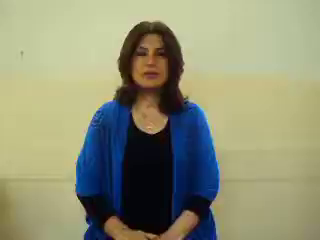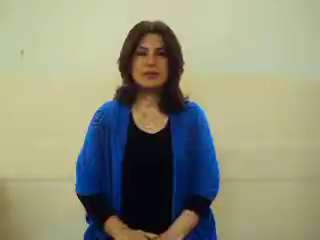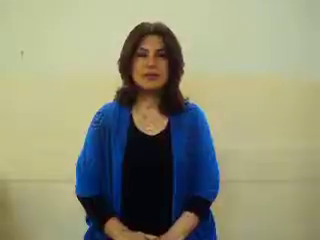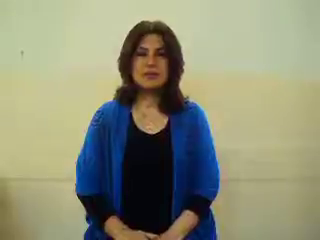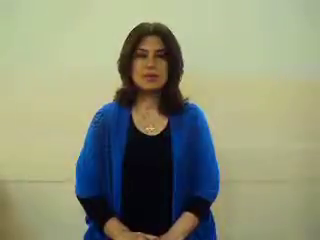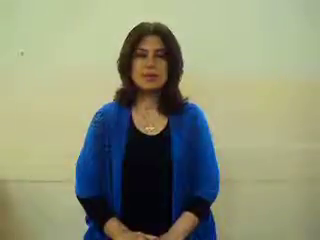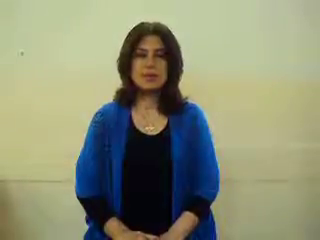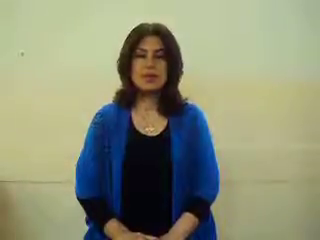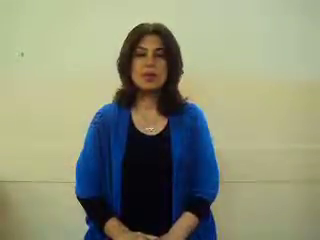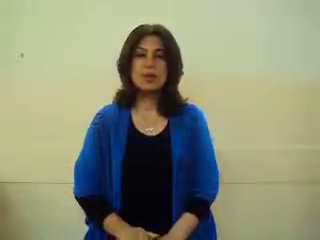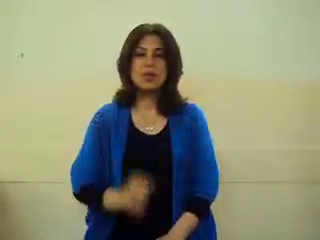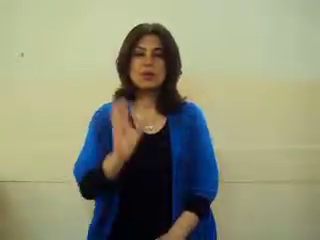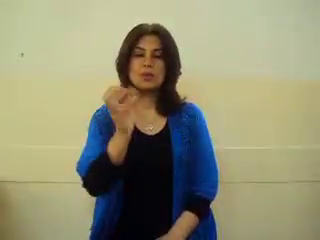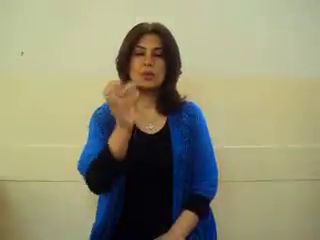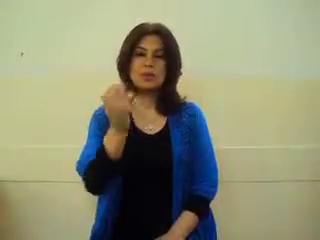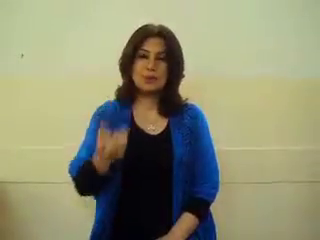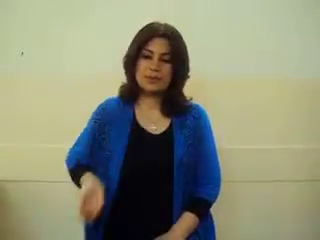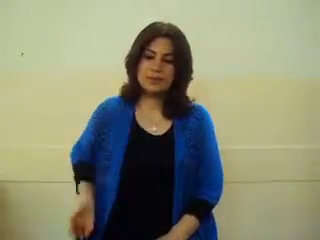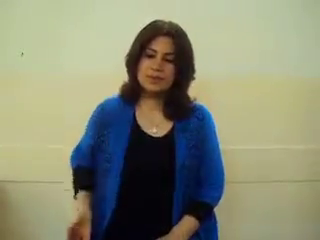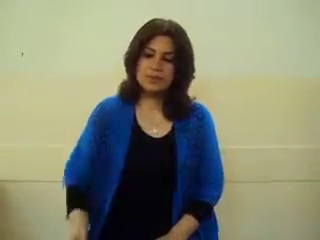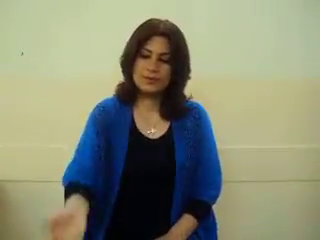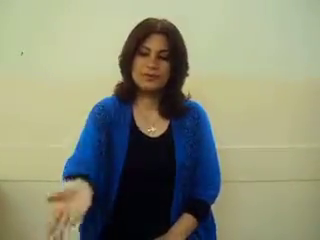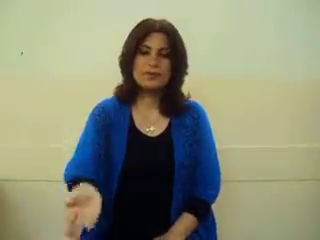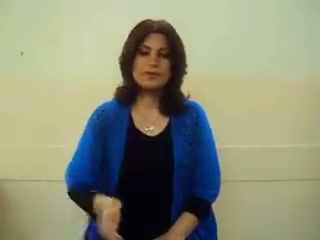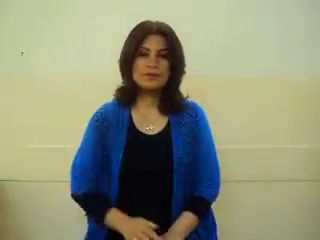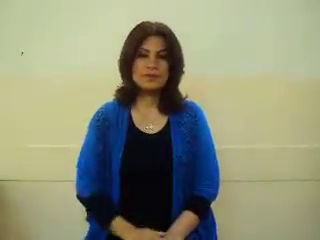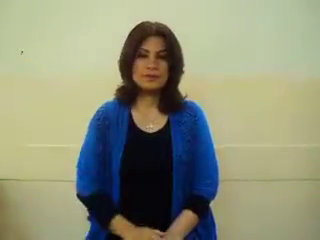bocce